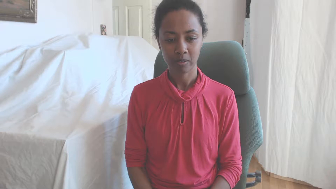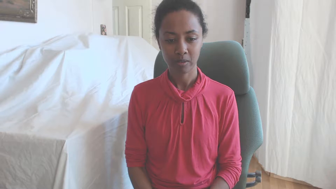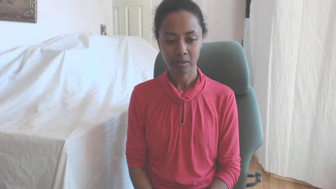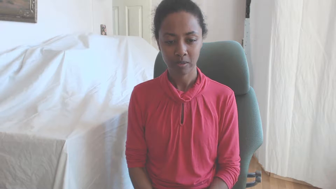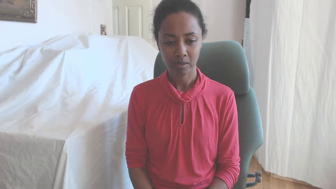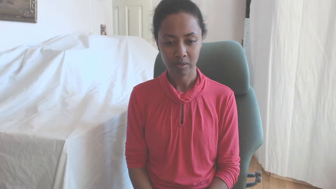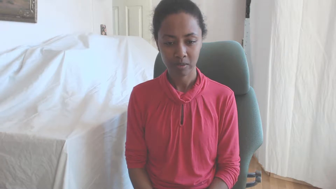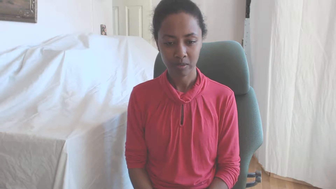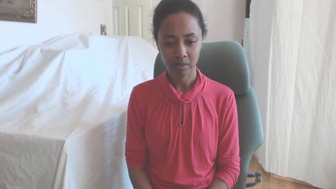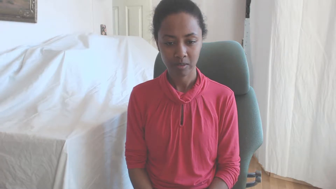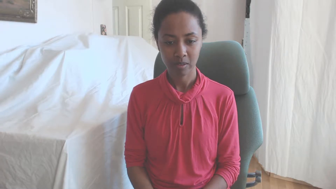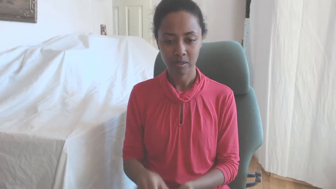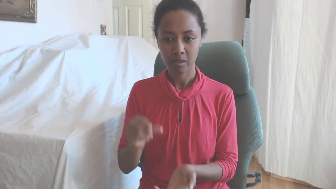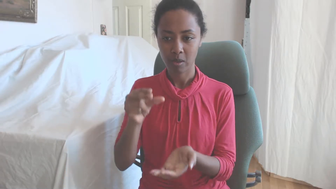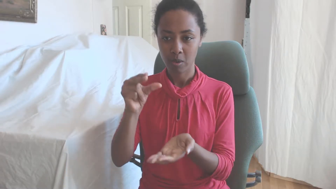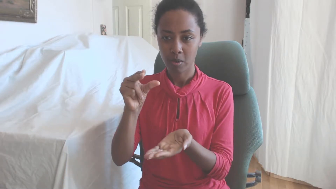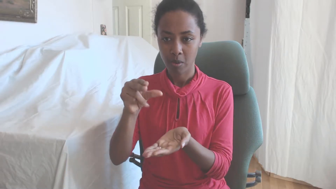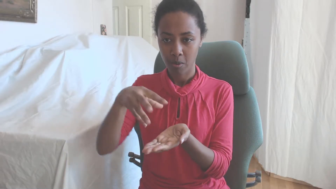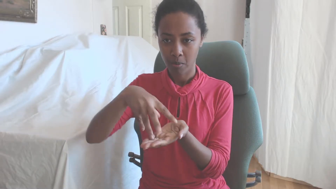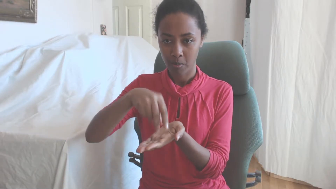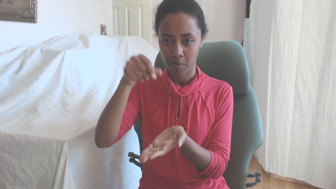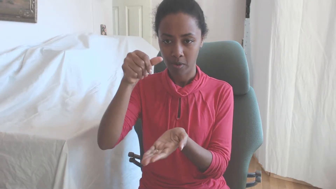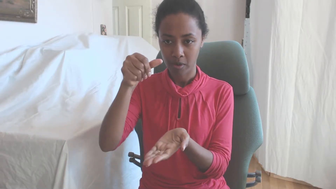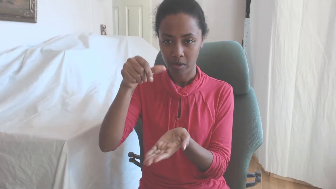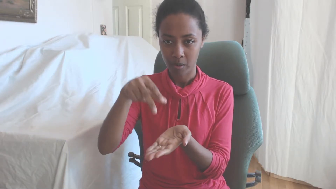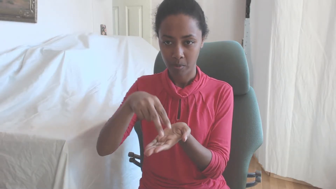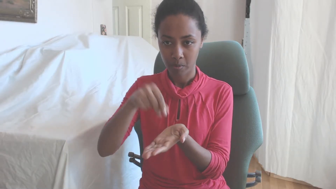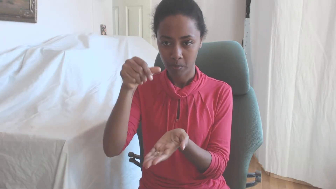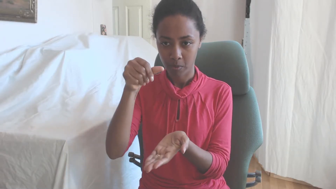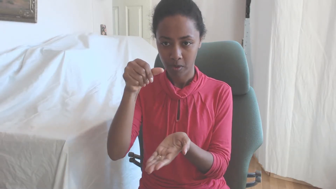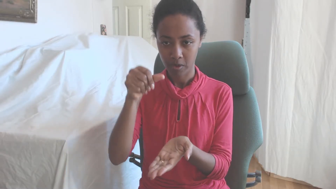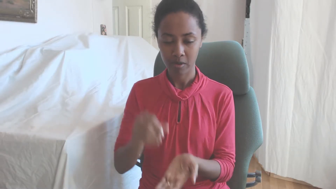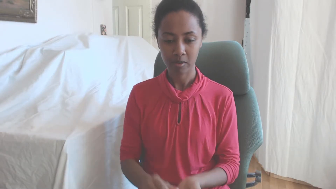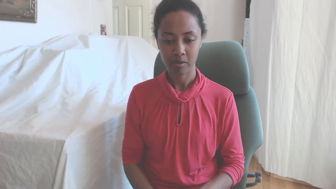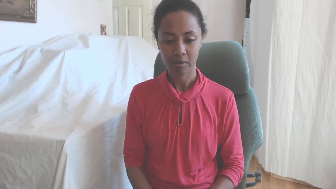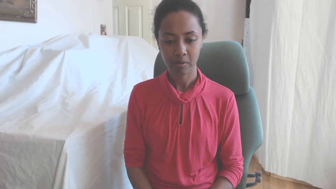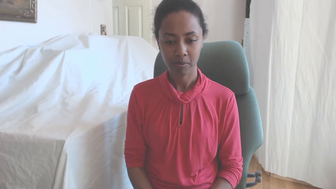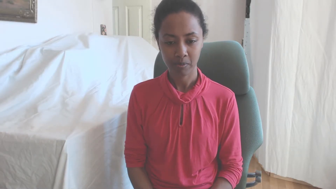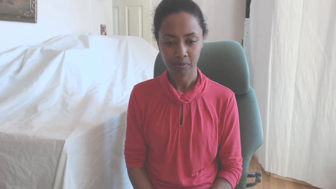driedbeans